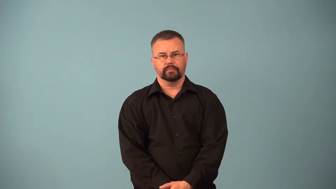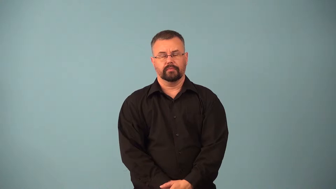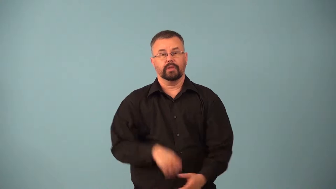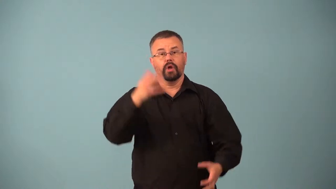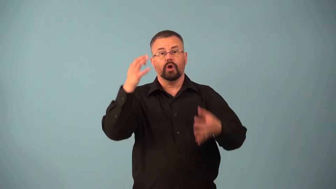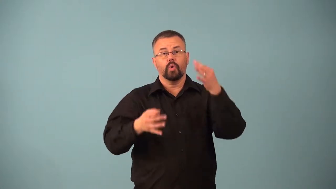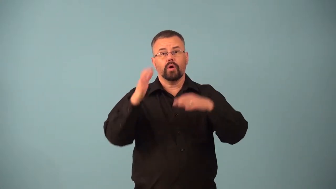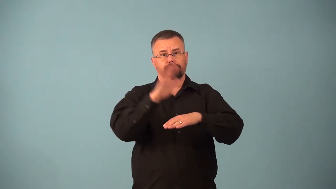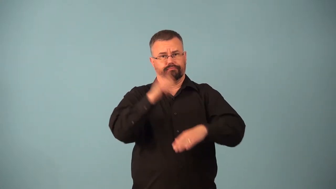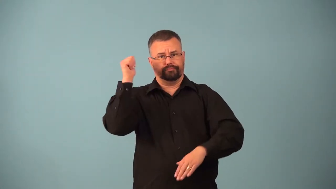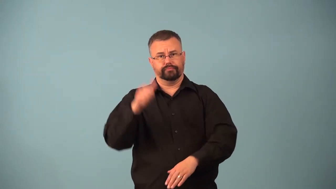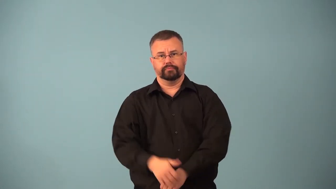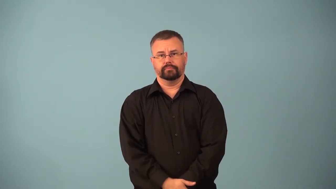arraign,arraignment